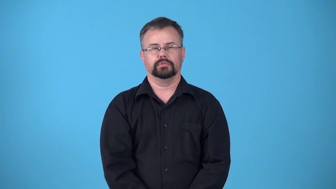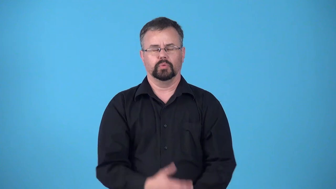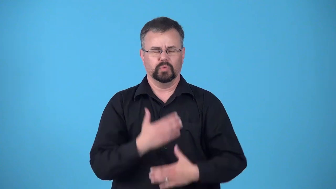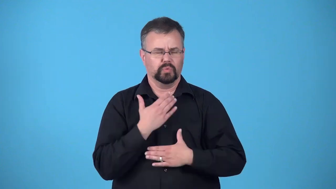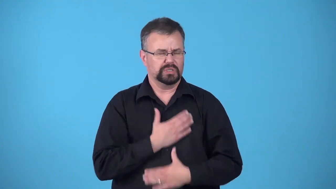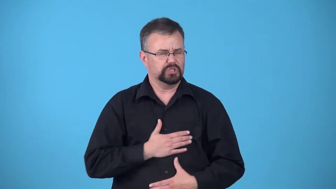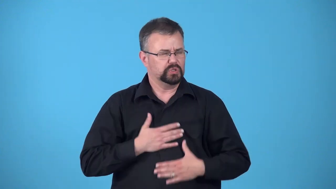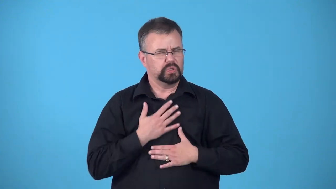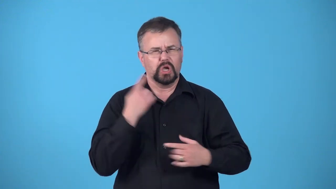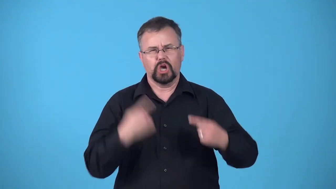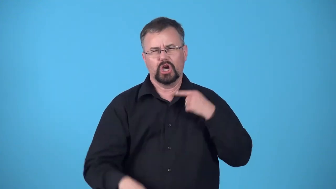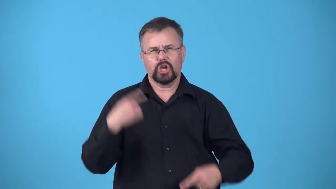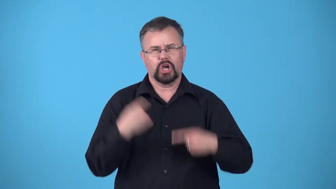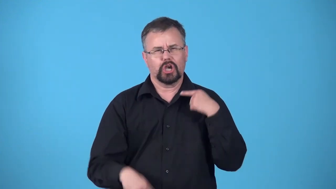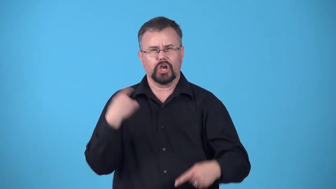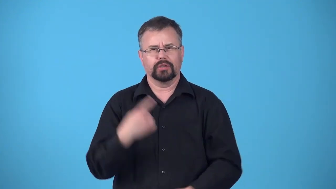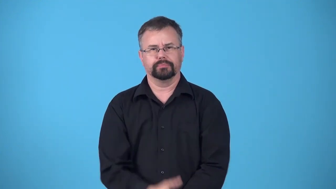contentious